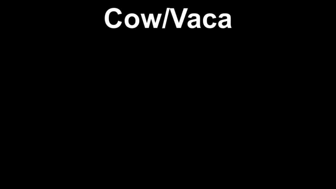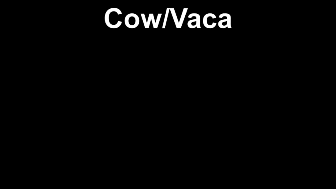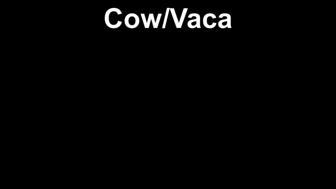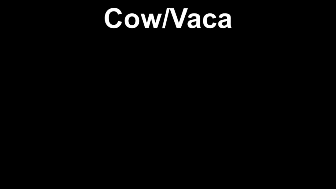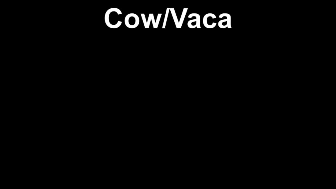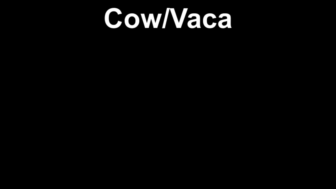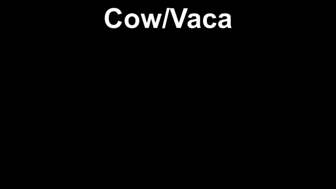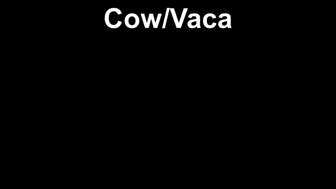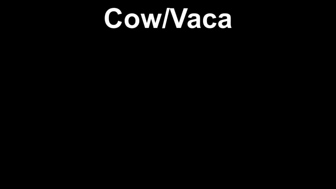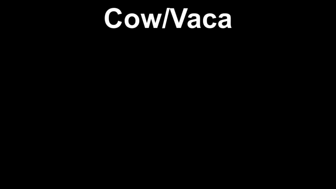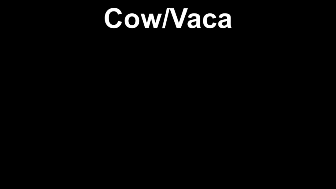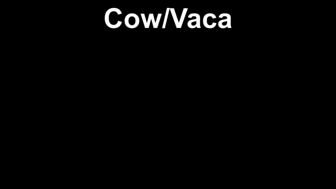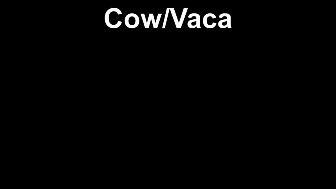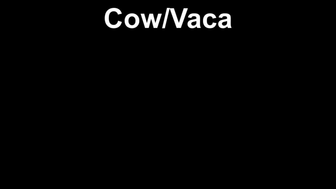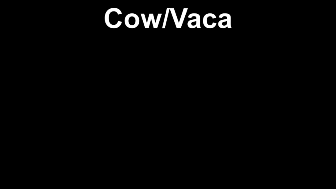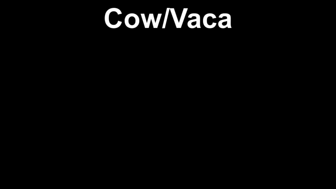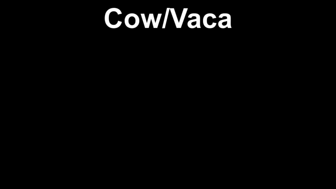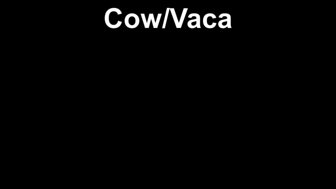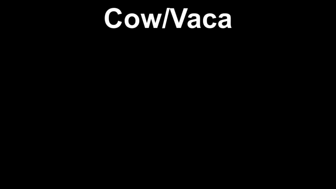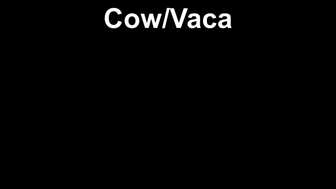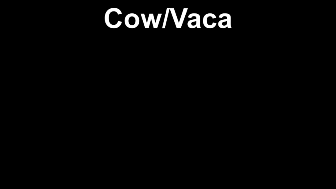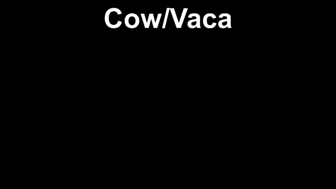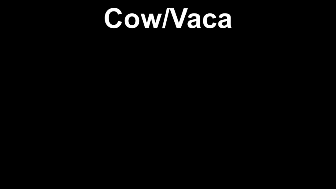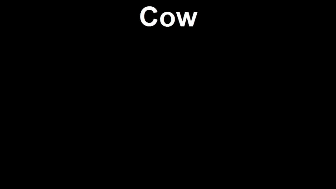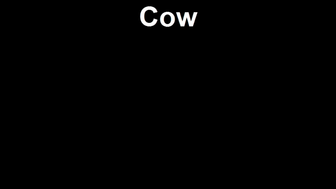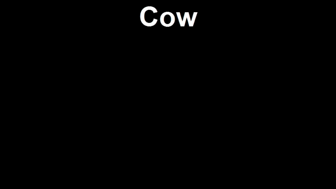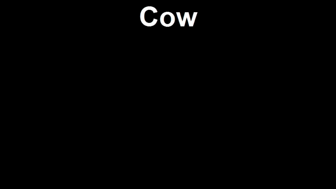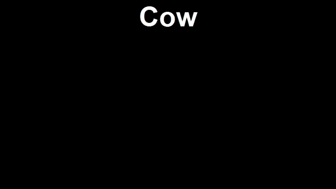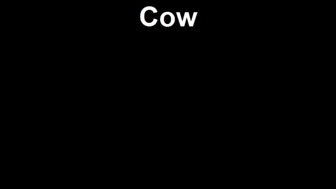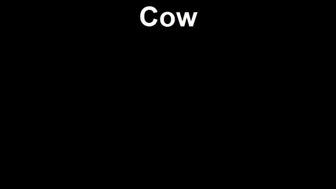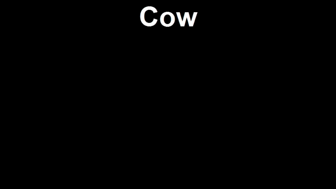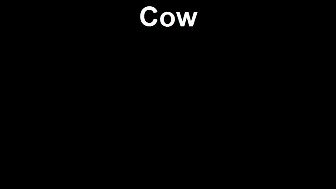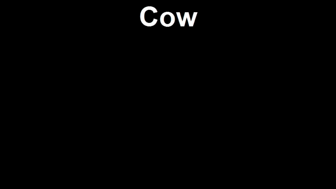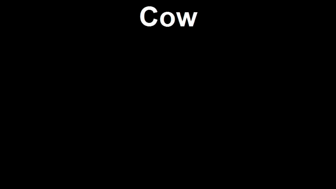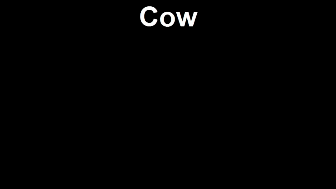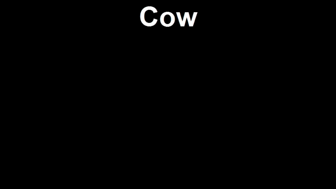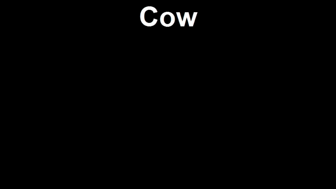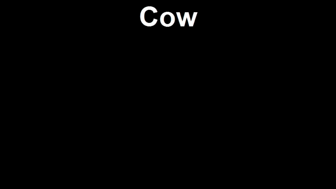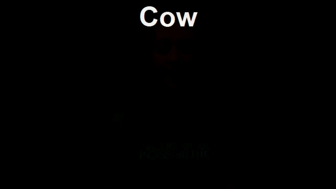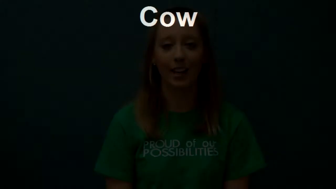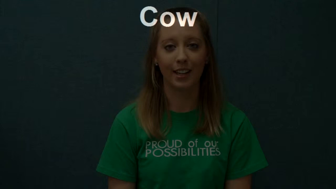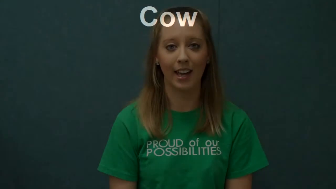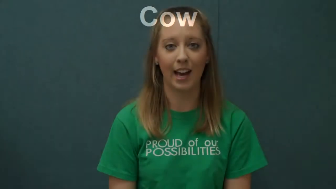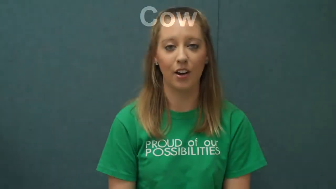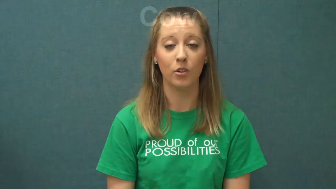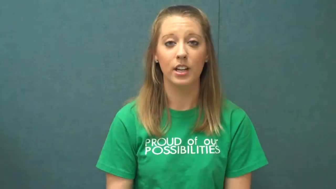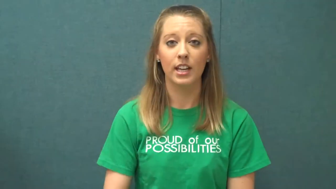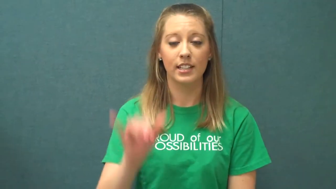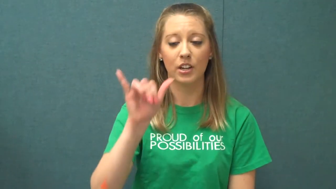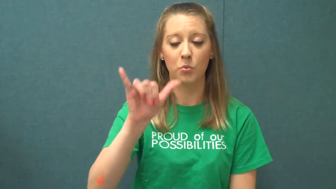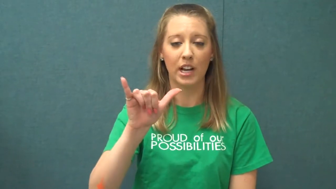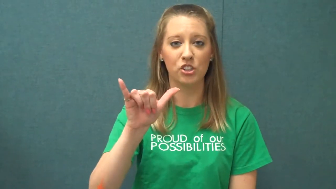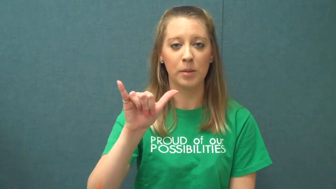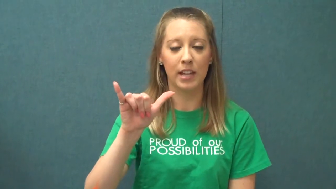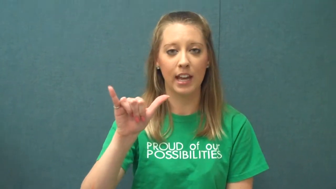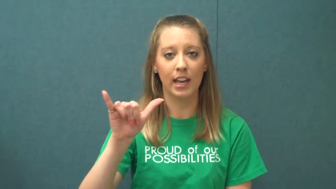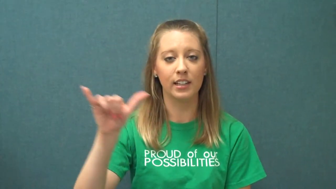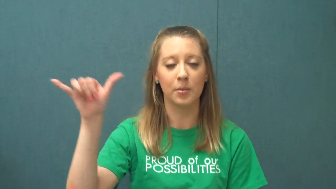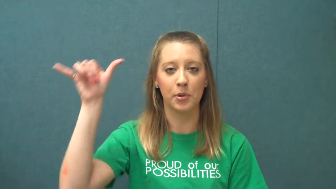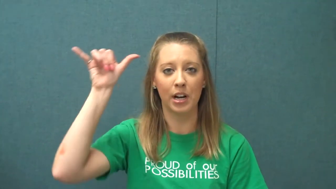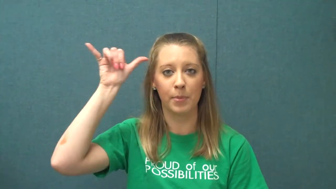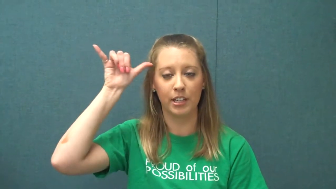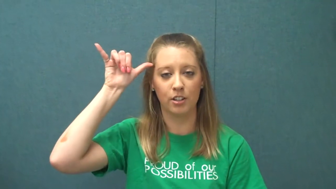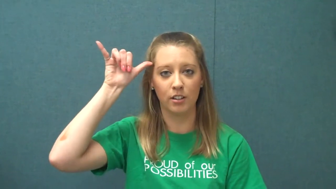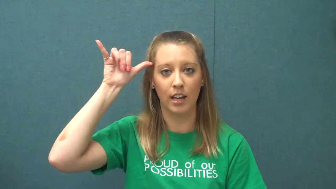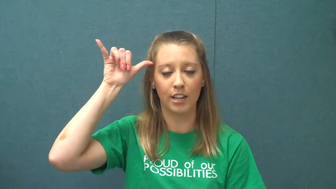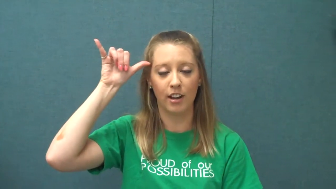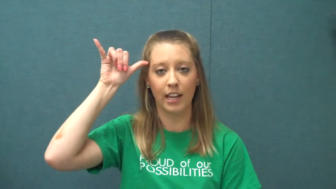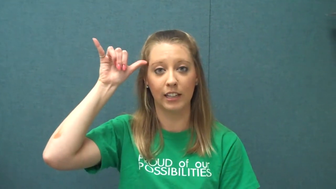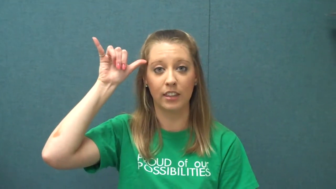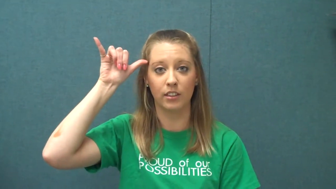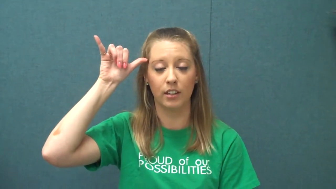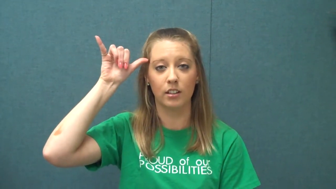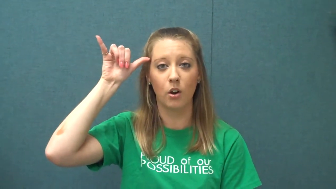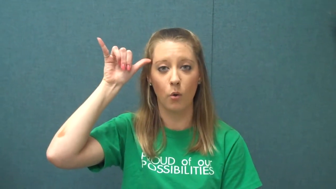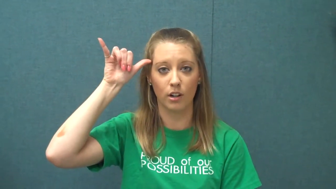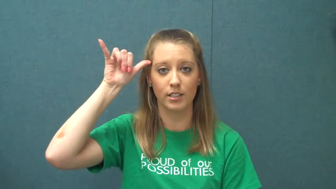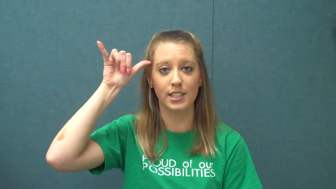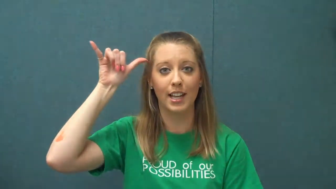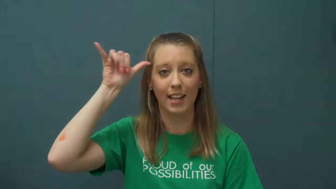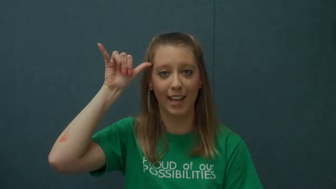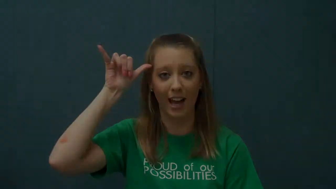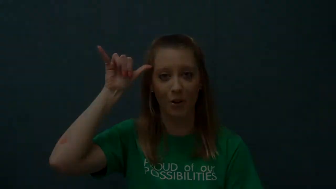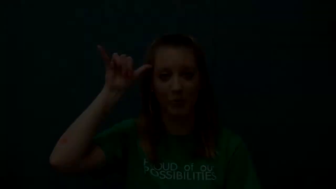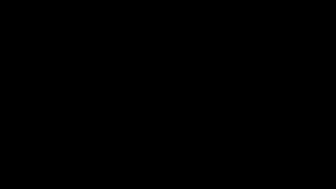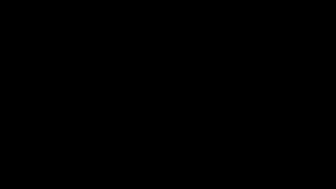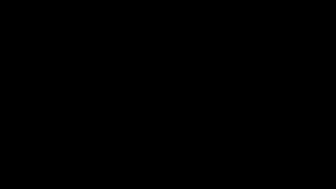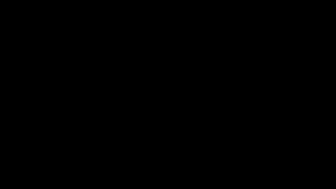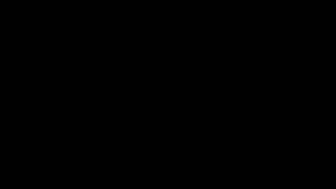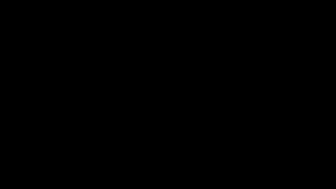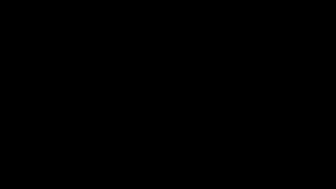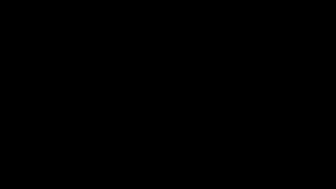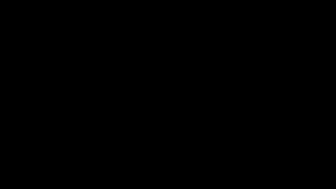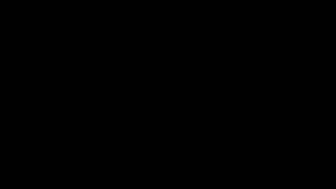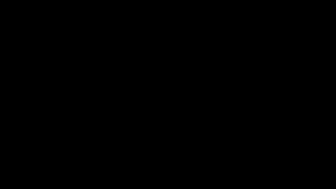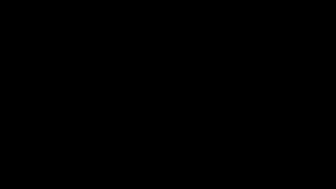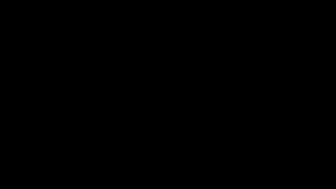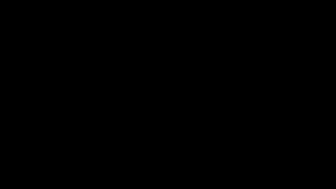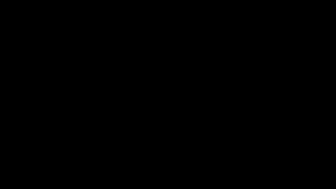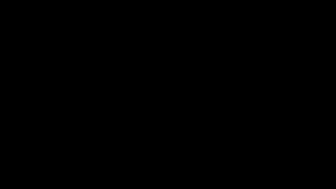Cow